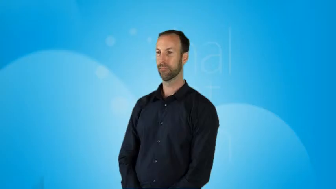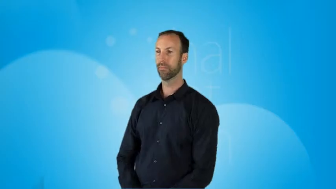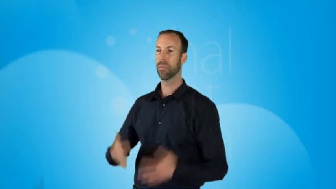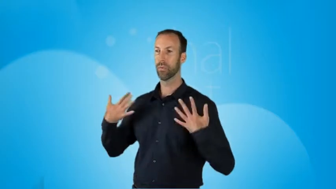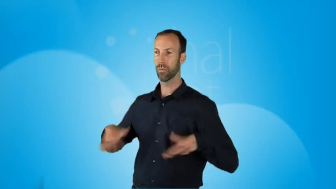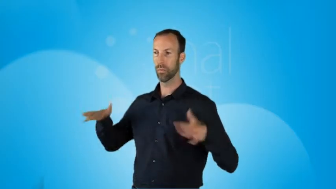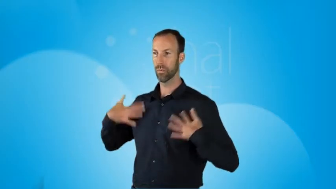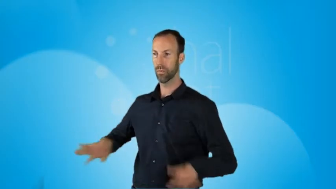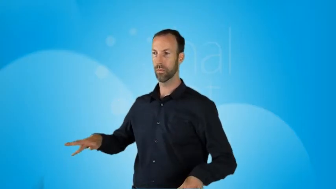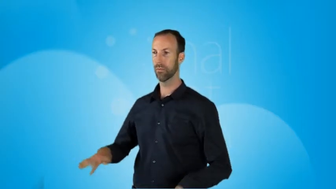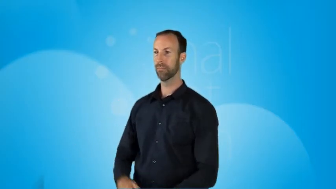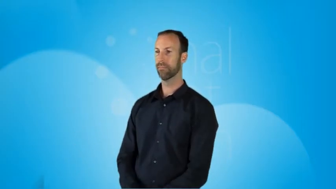clothing